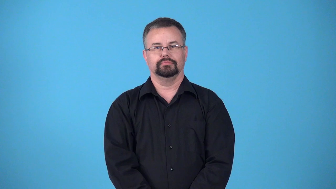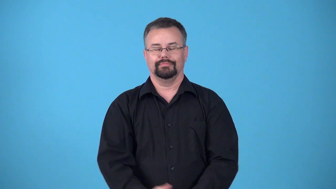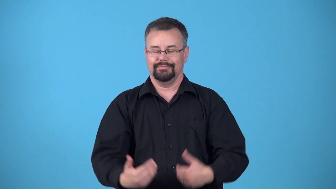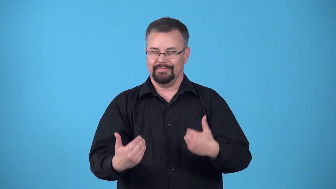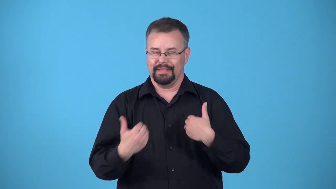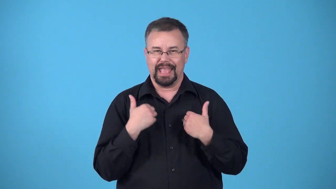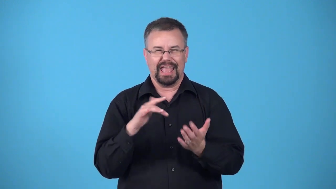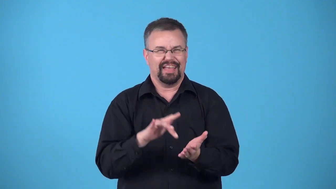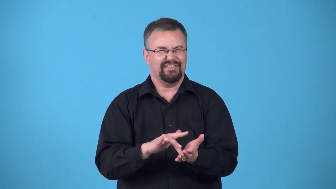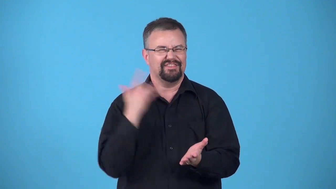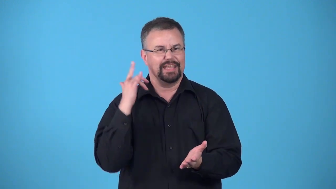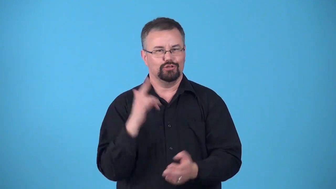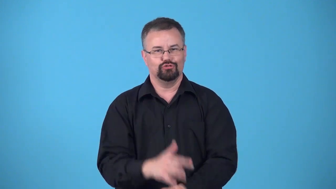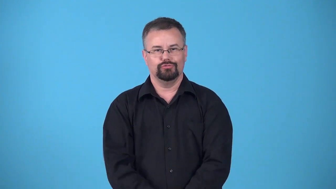sitting pretty